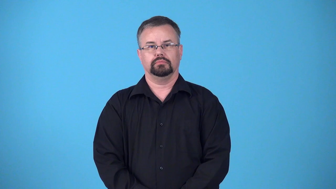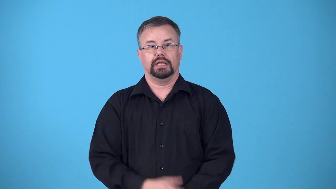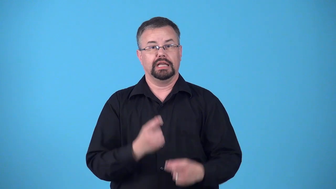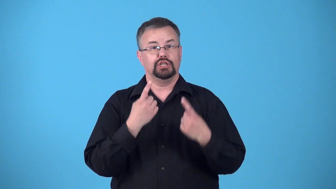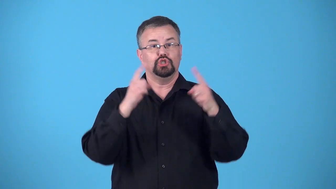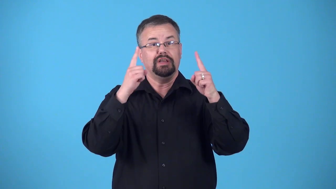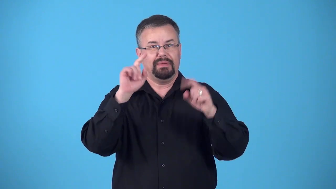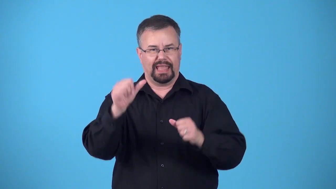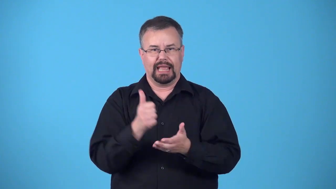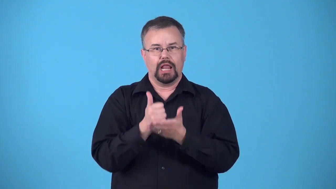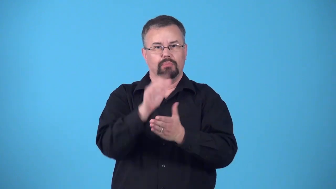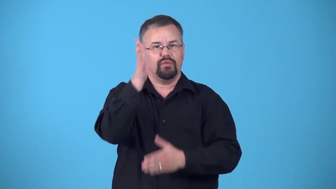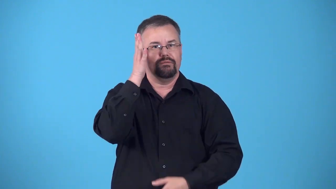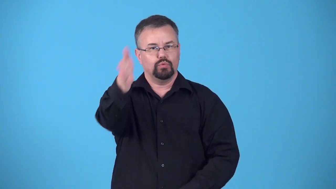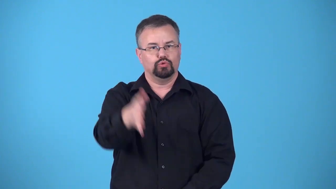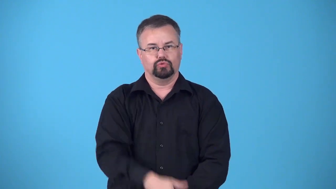notch on your belt